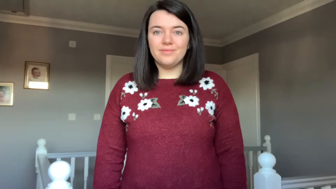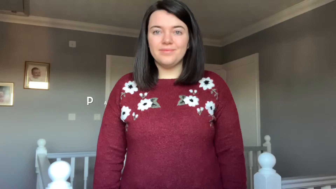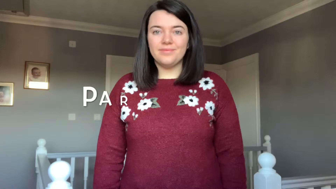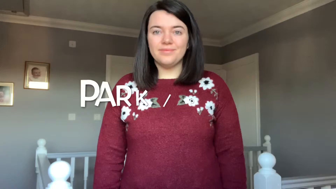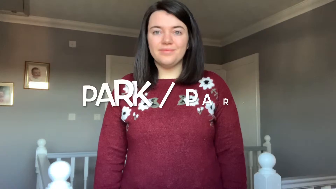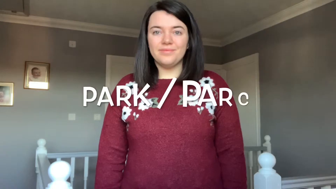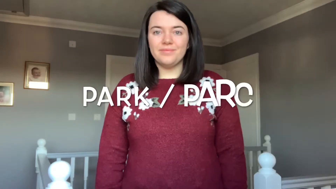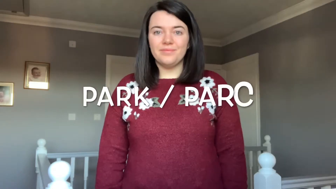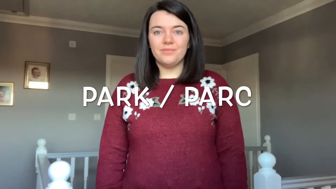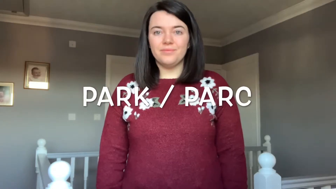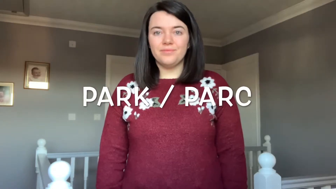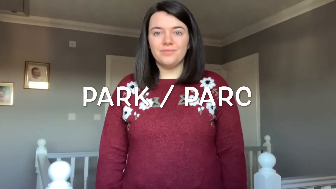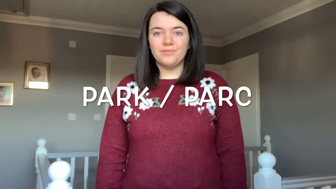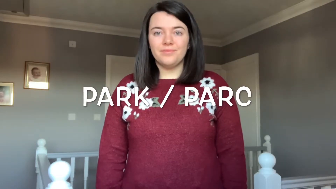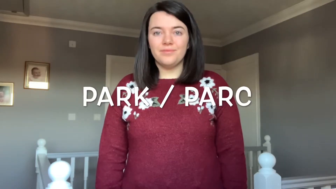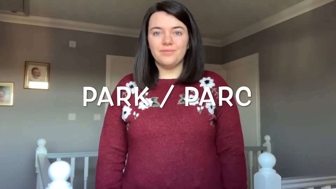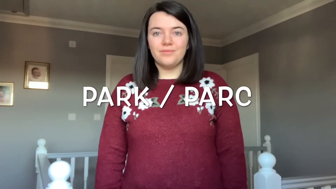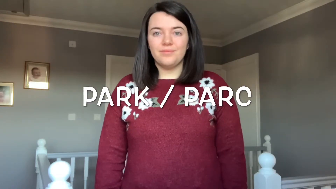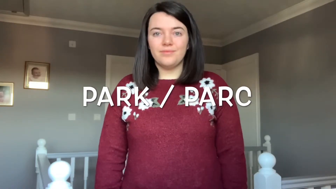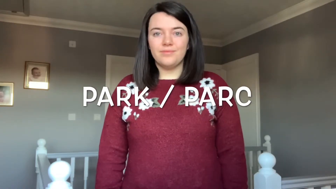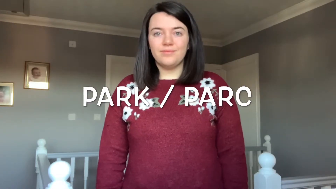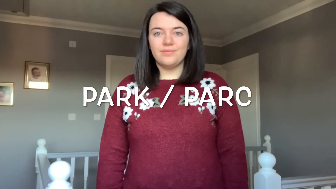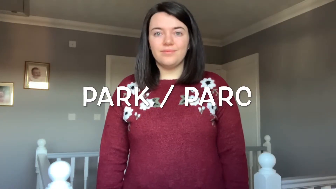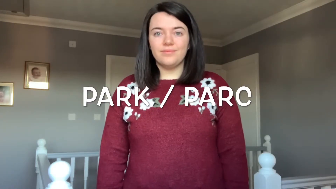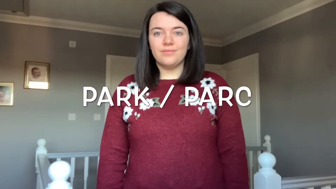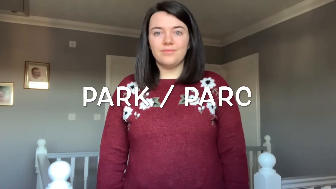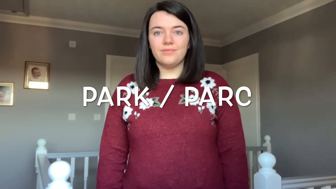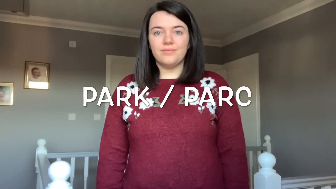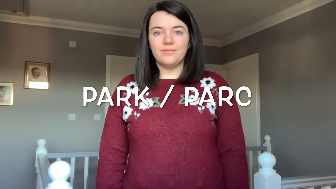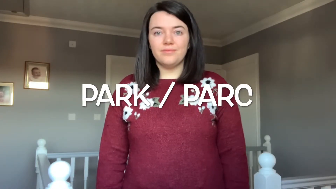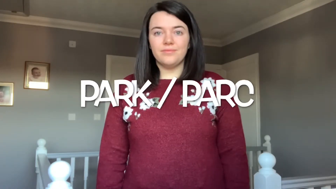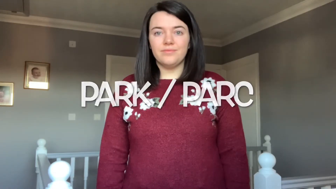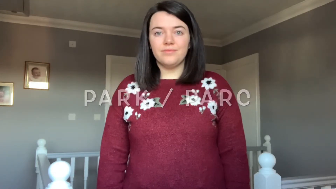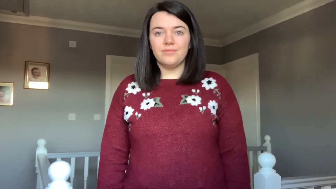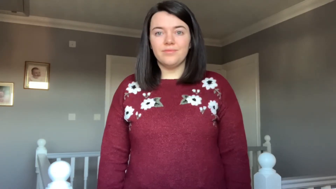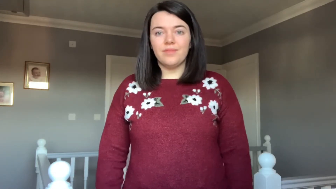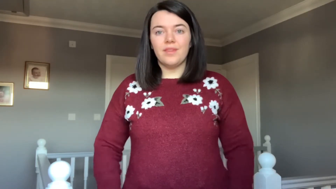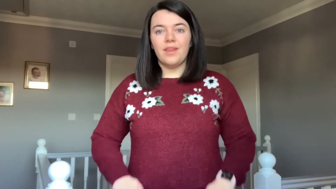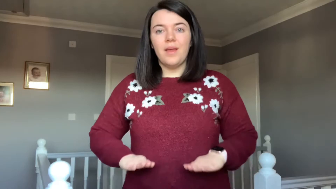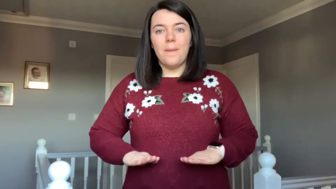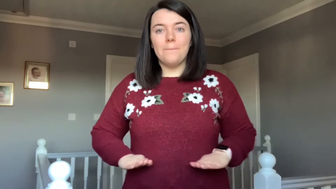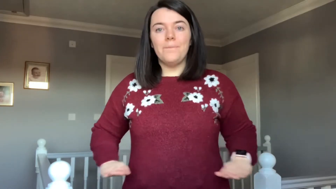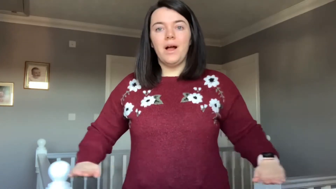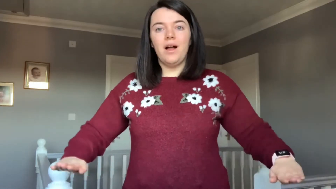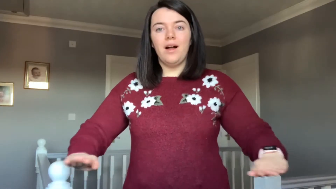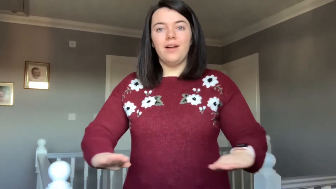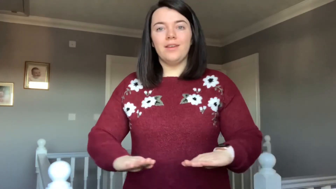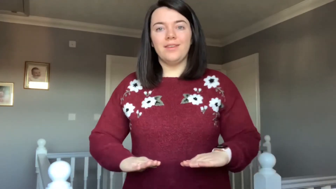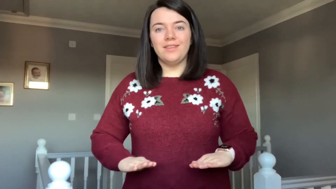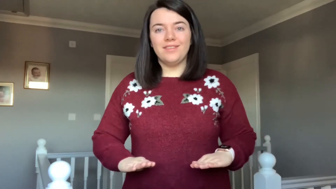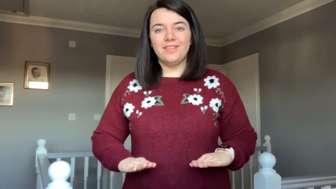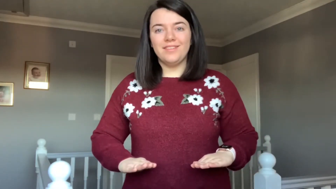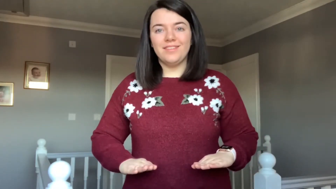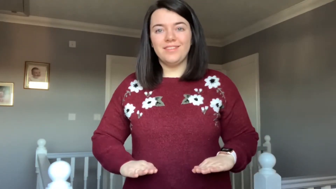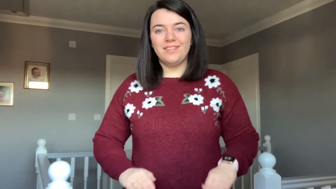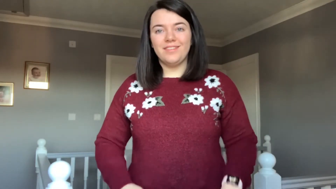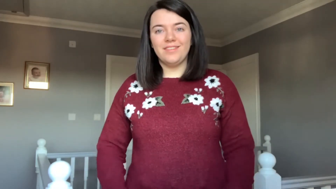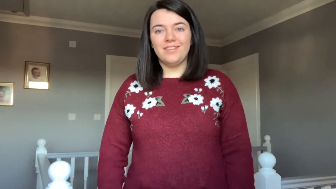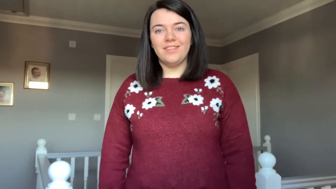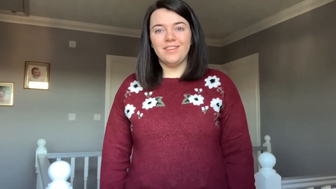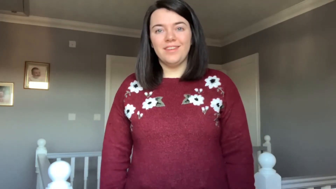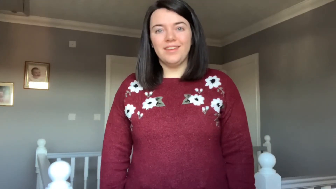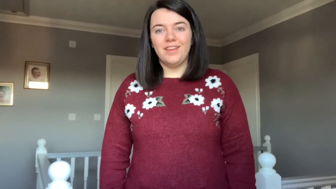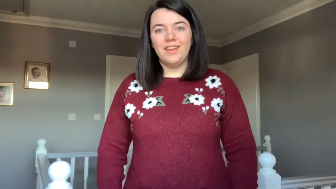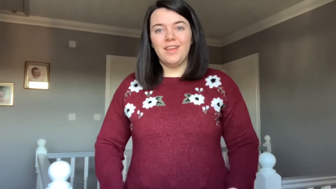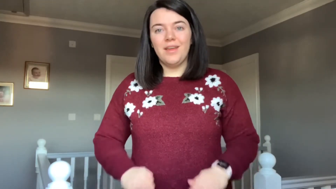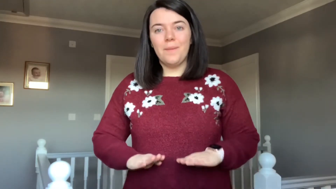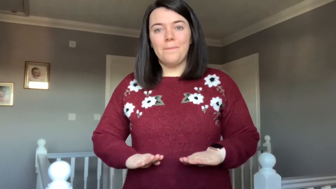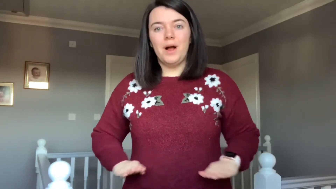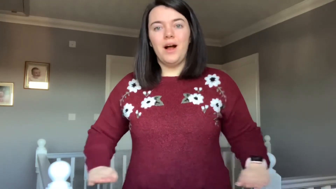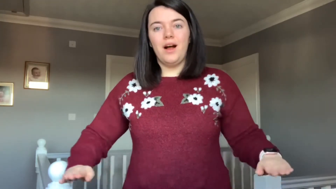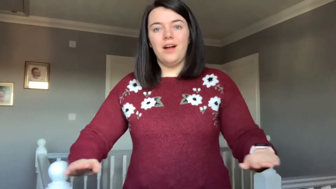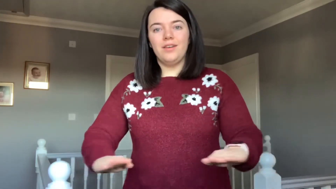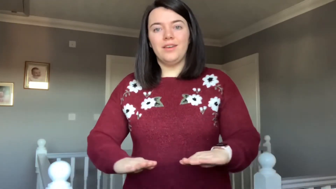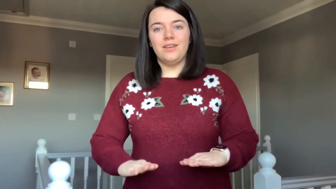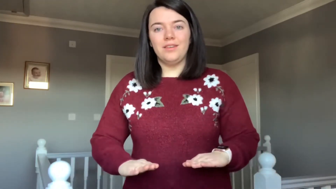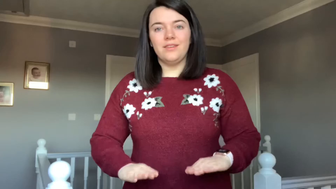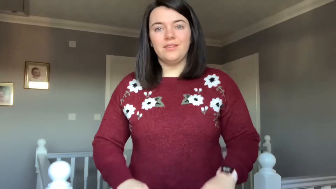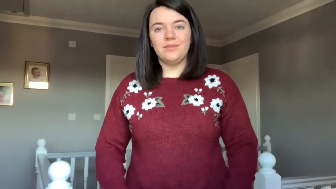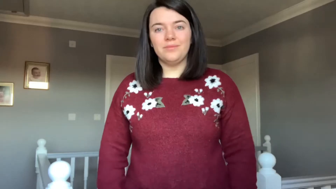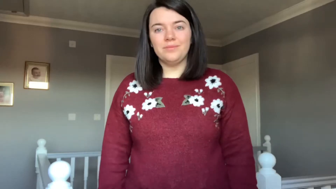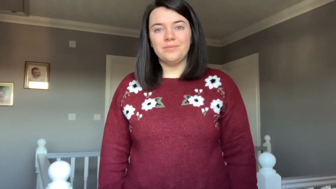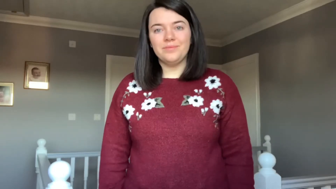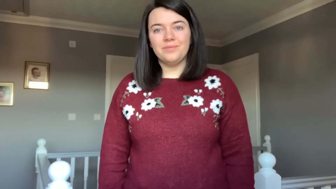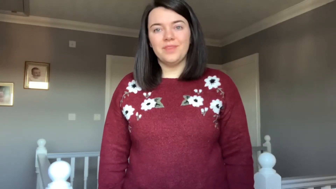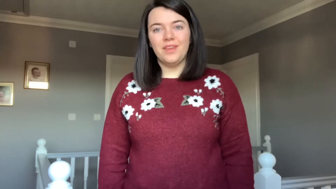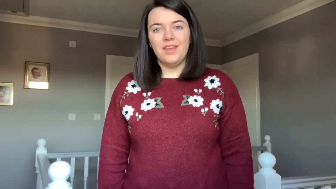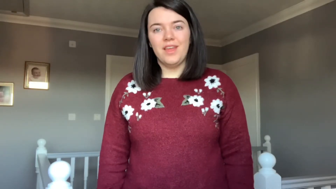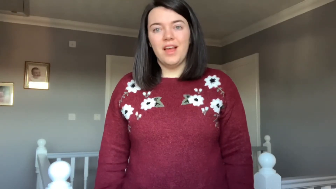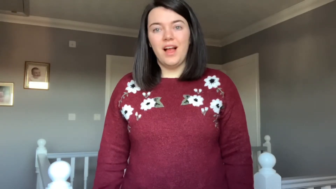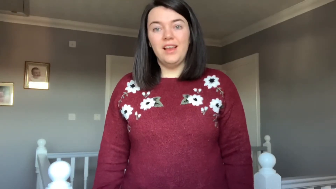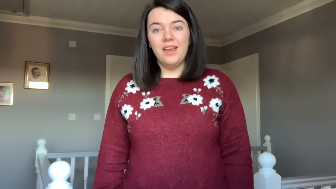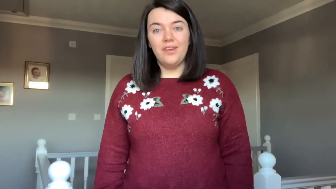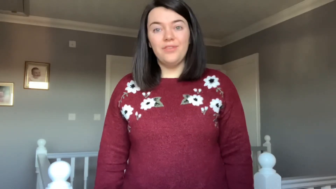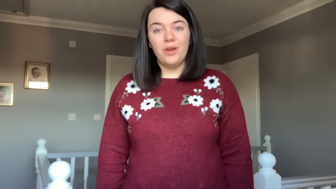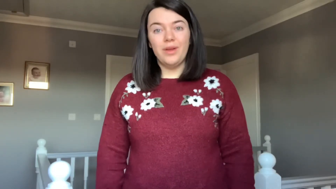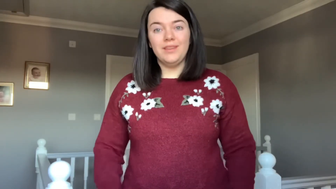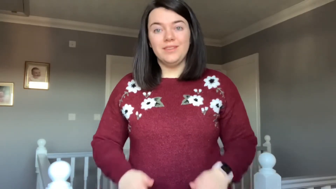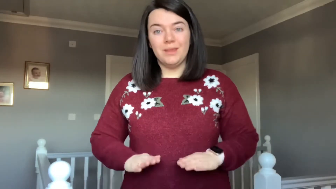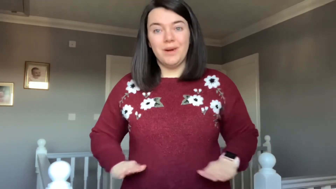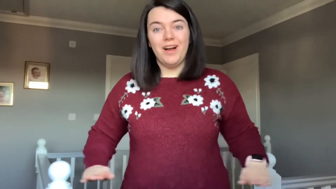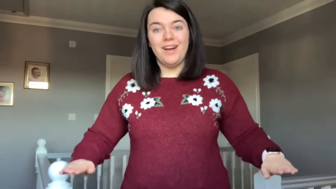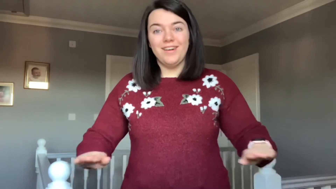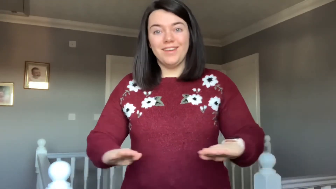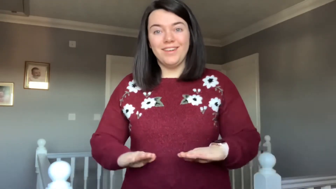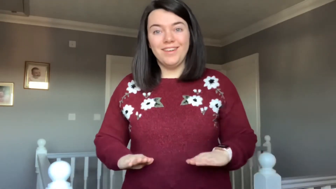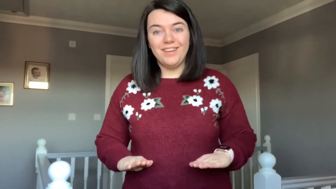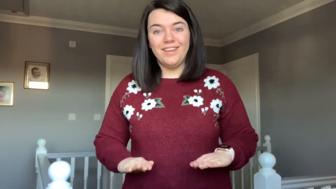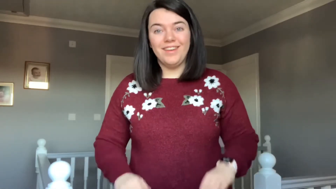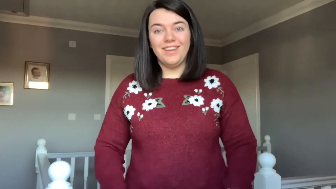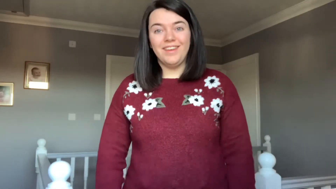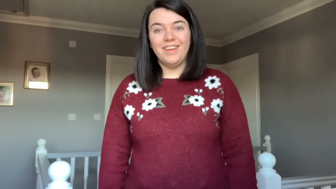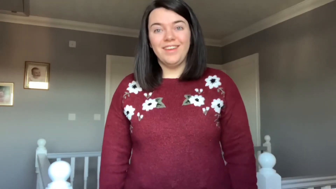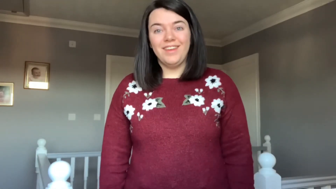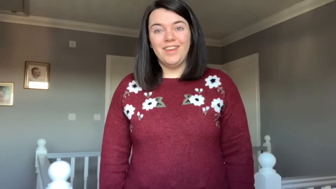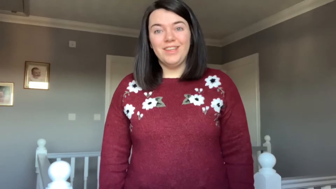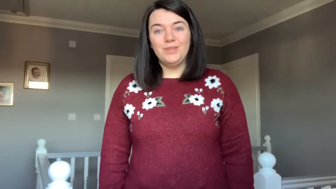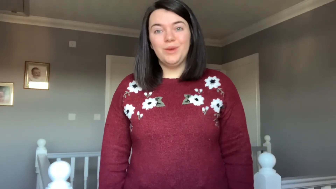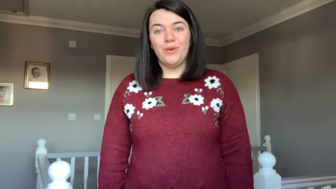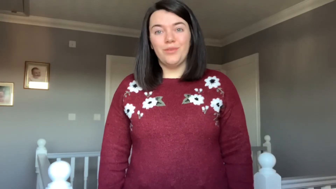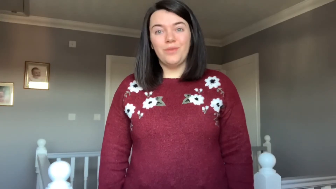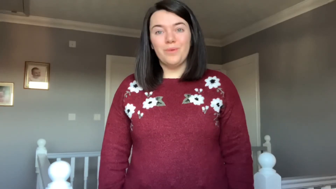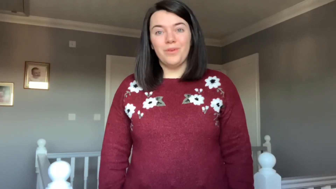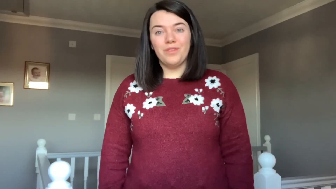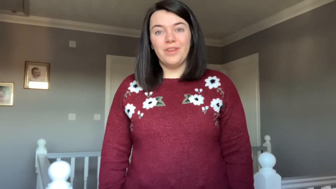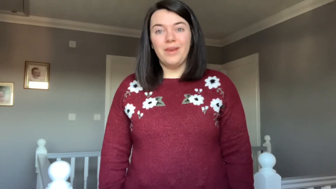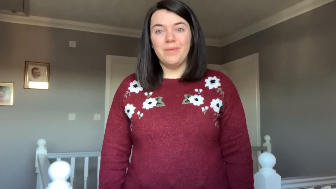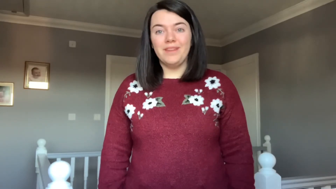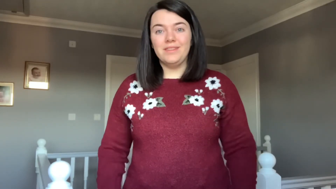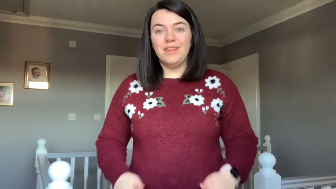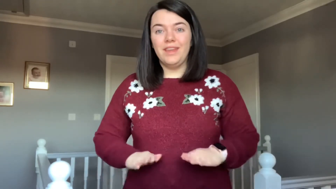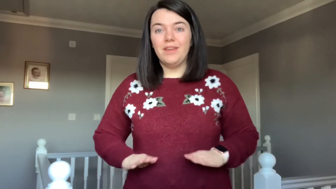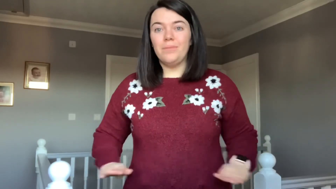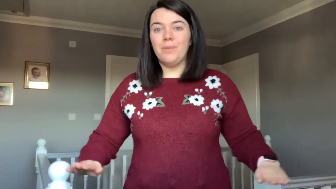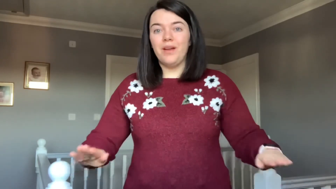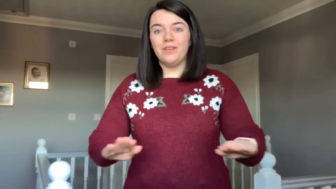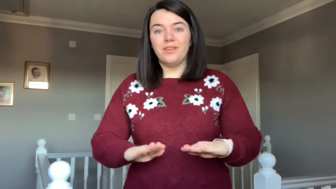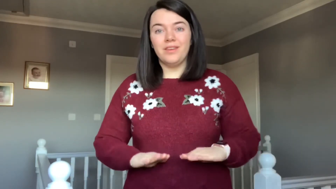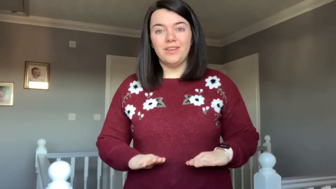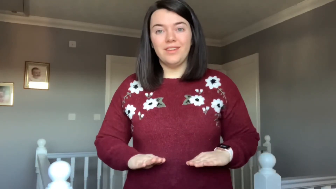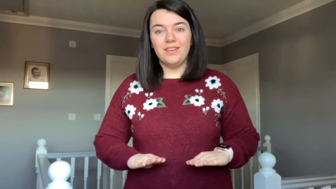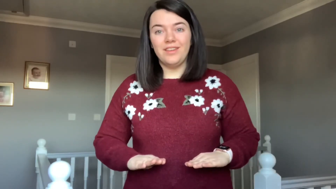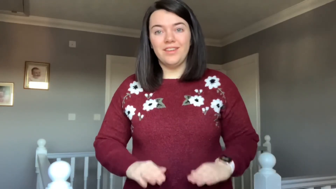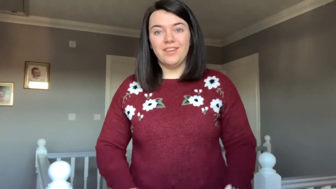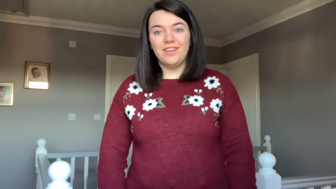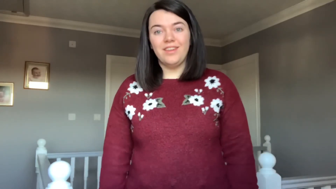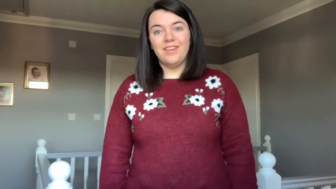Park